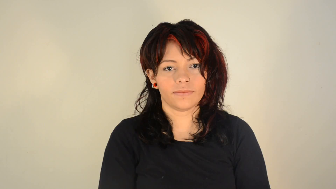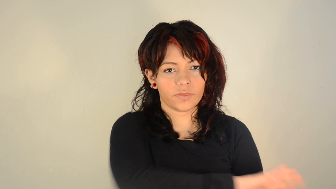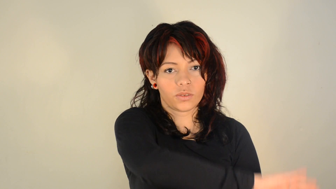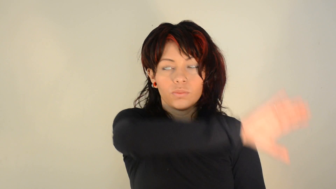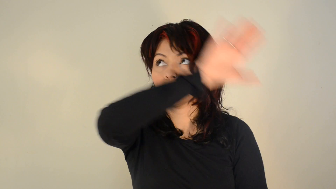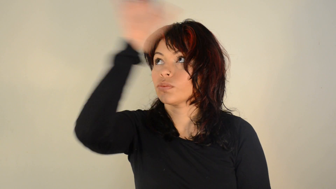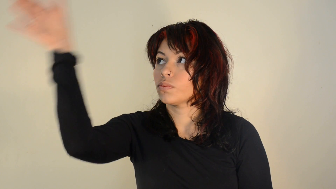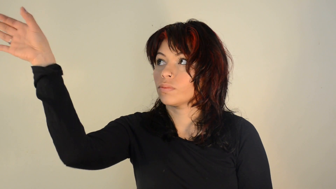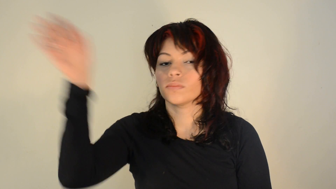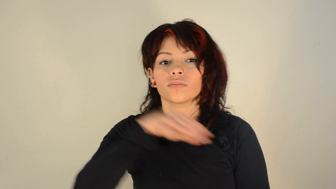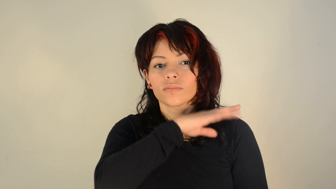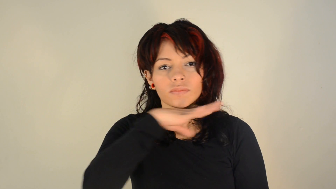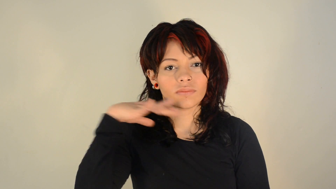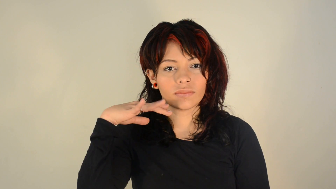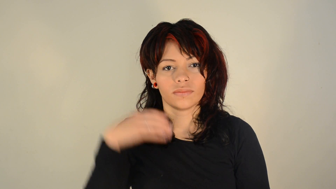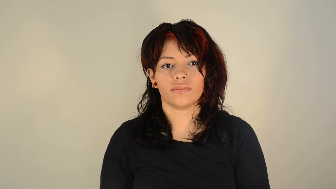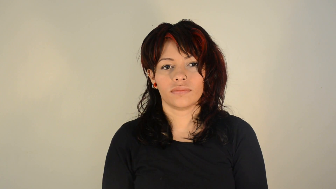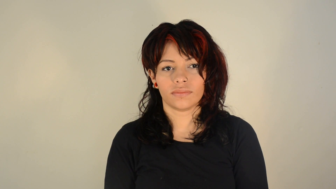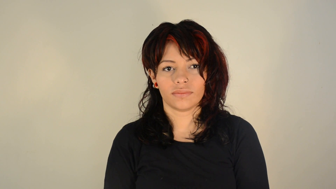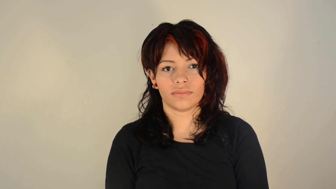sky